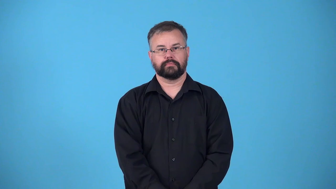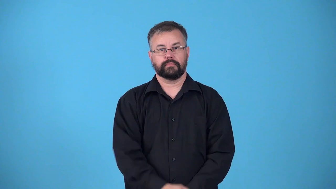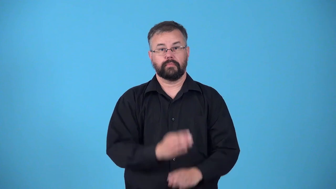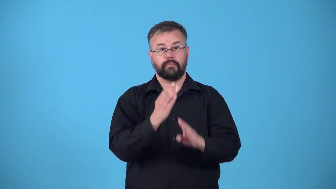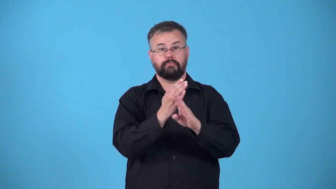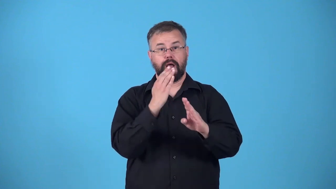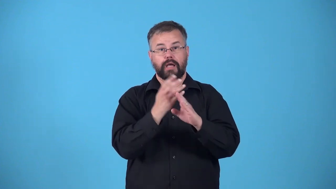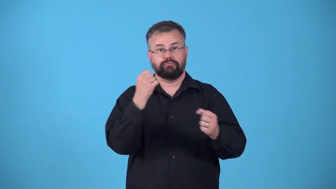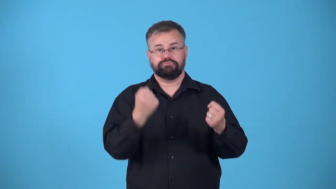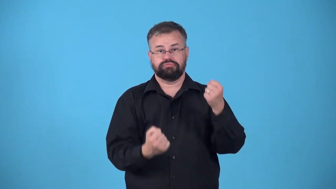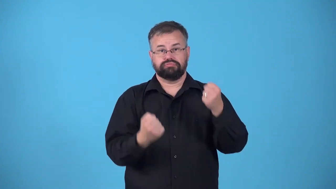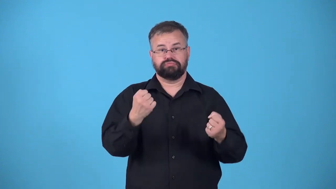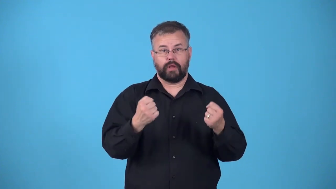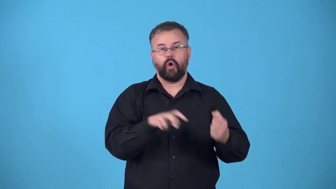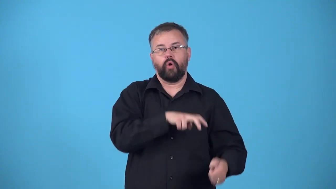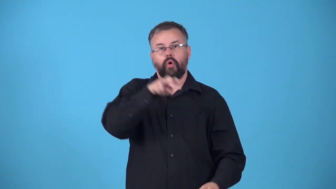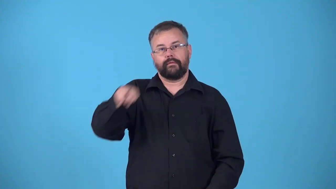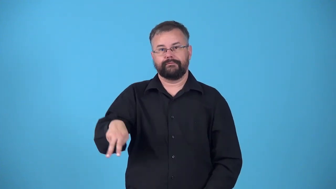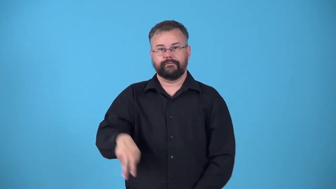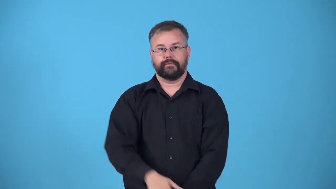get off the bus